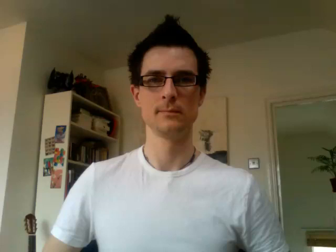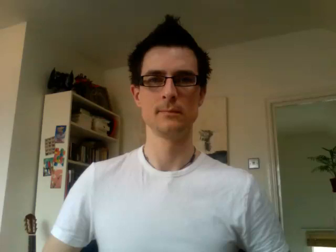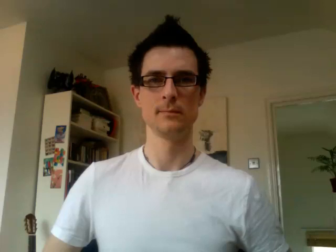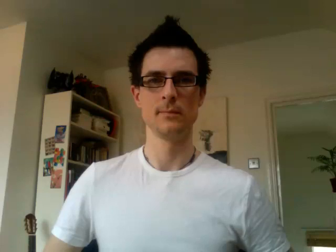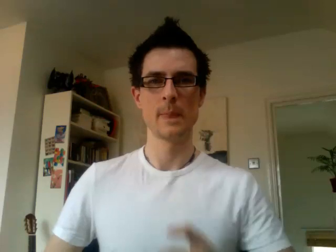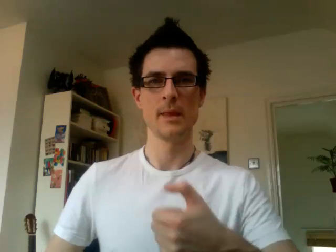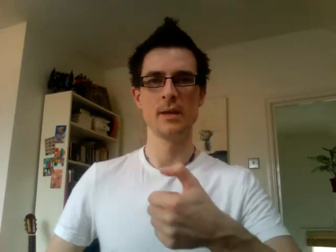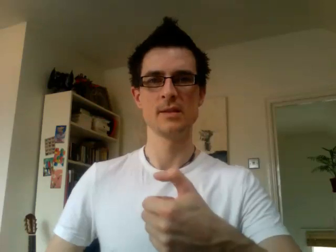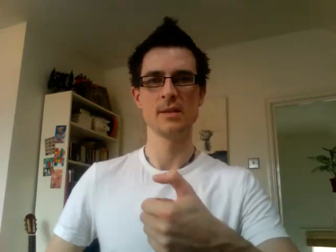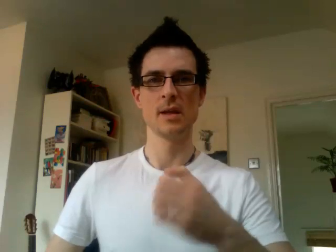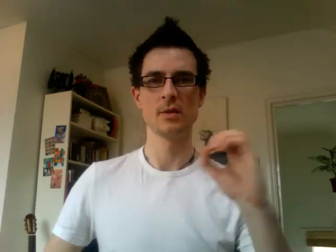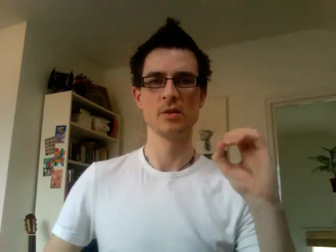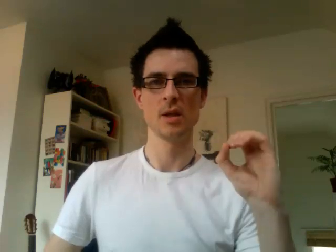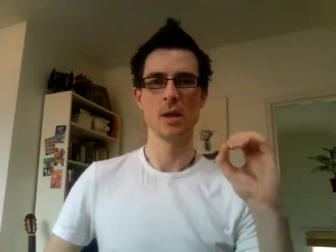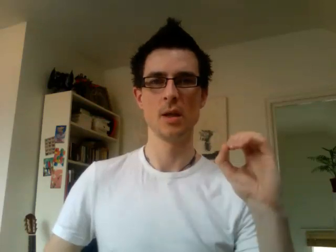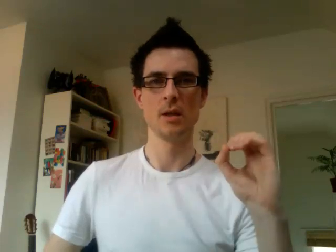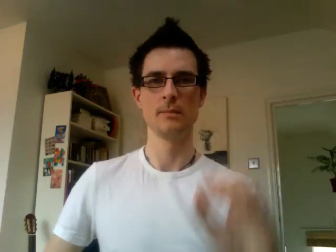60